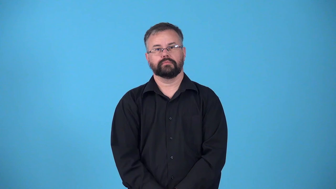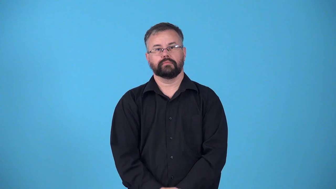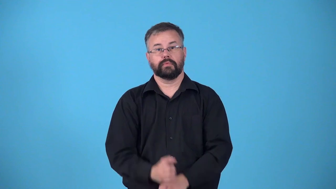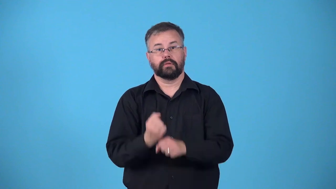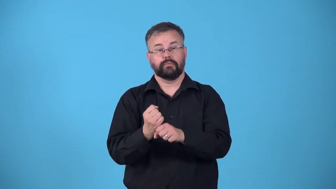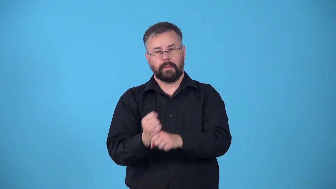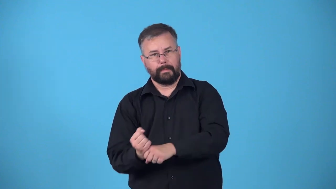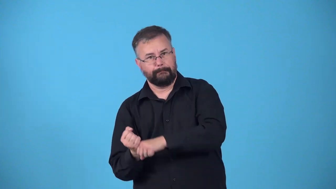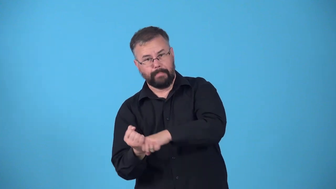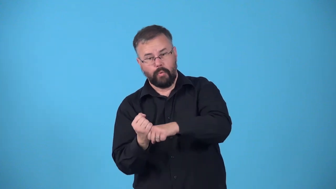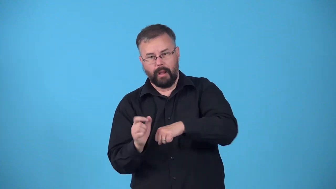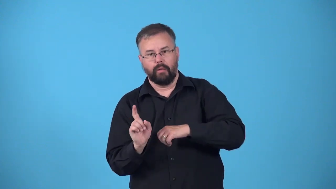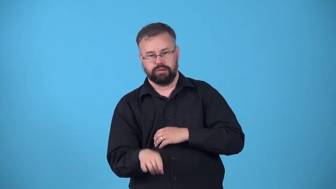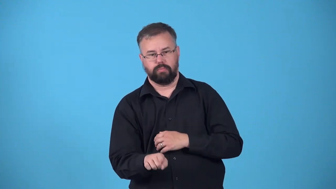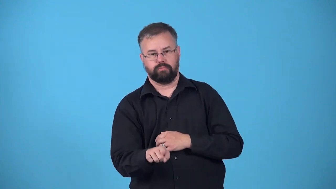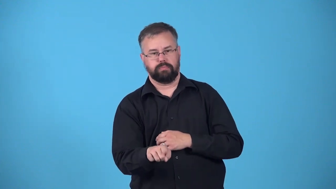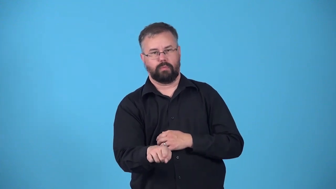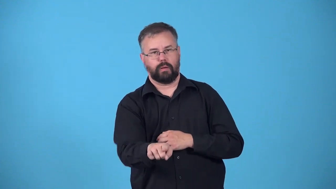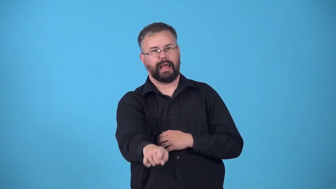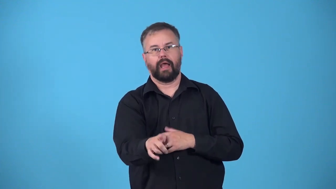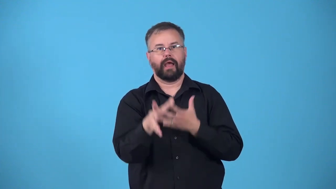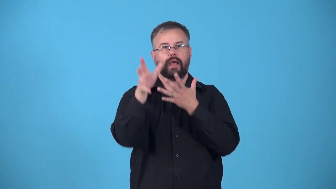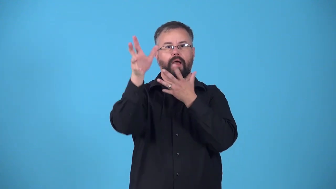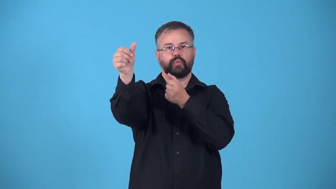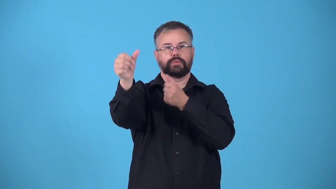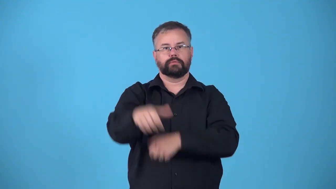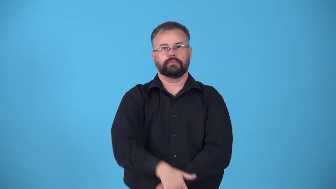ground out